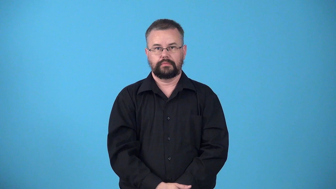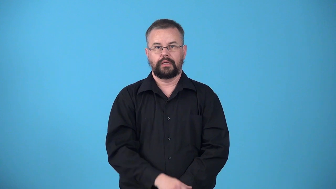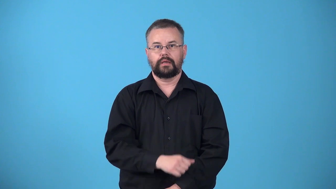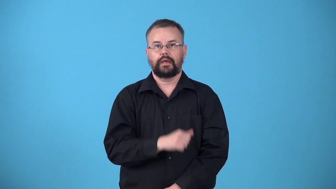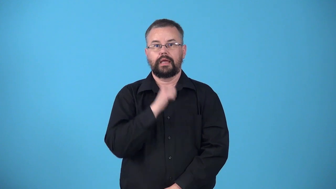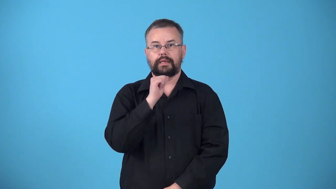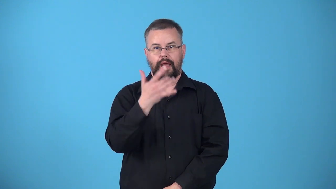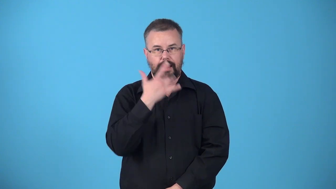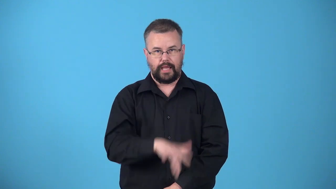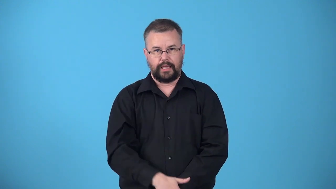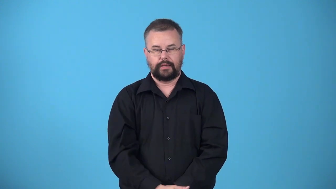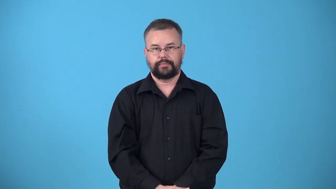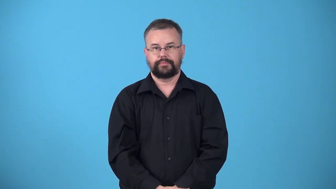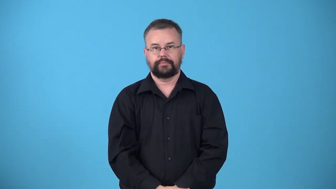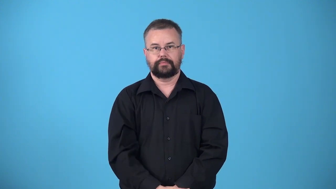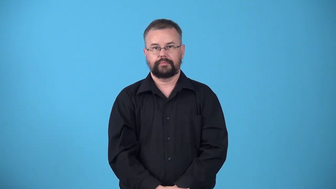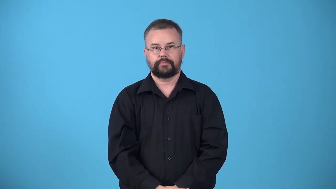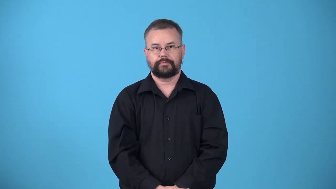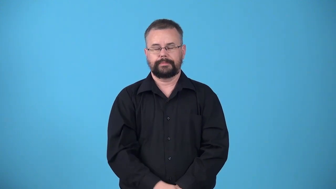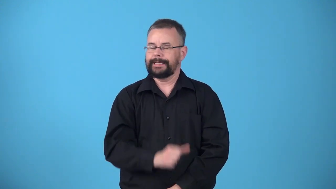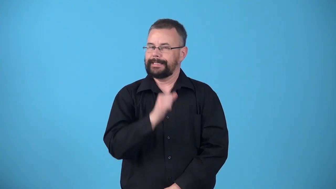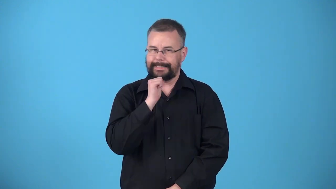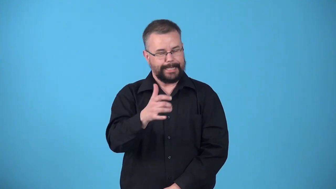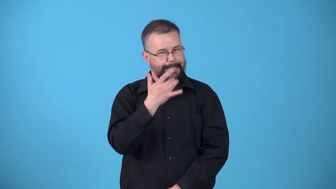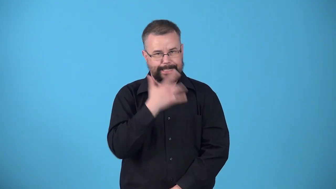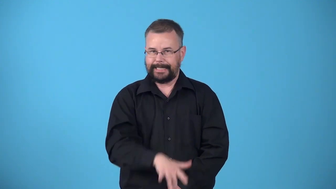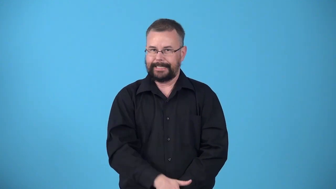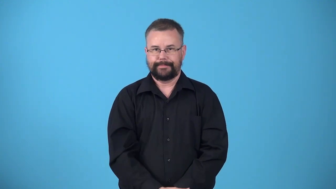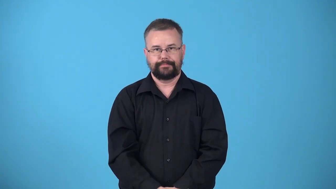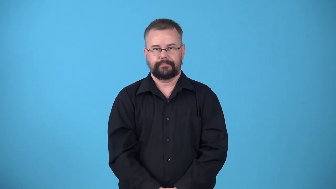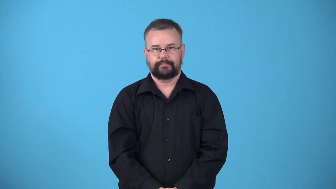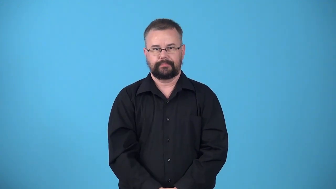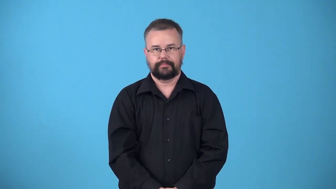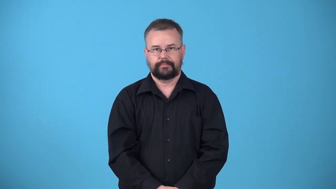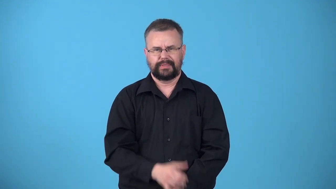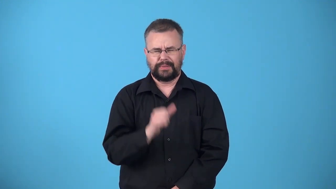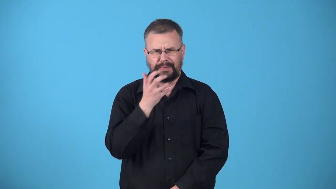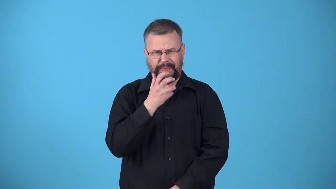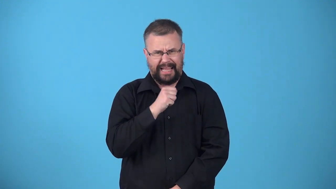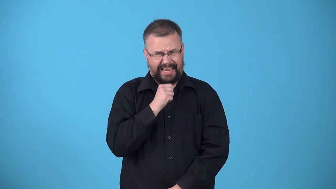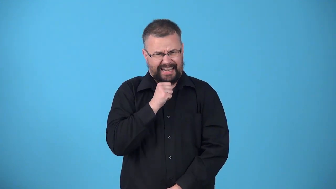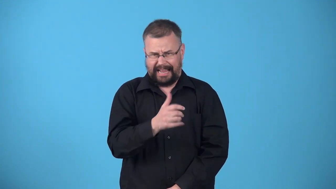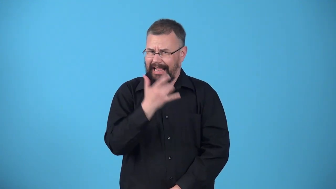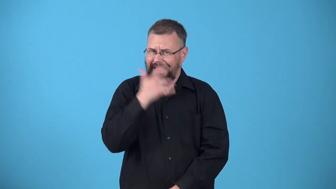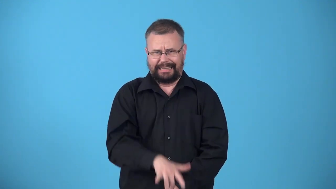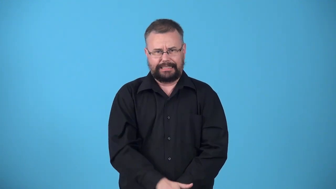unlucky,unluckier,unluckiest